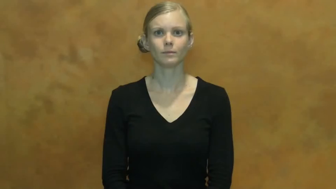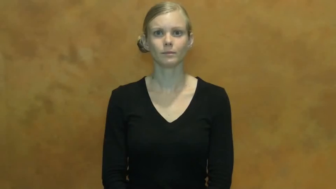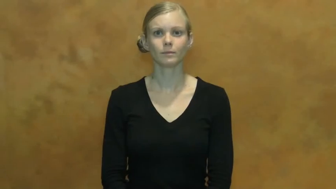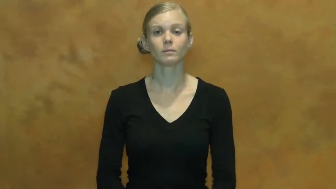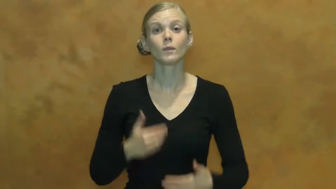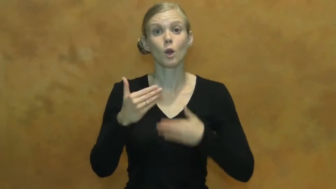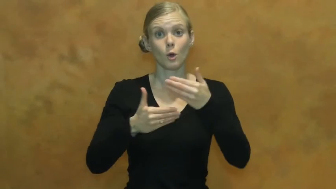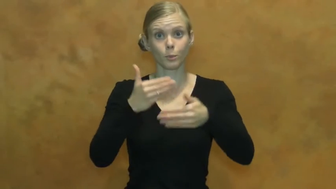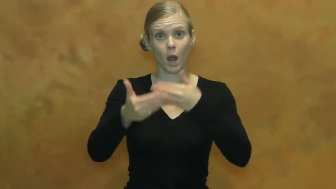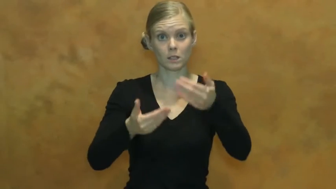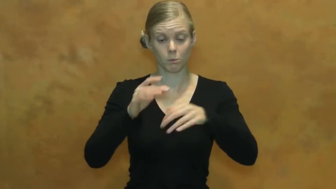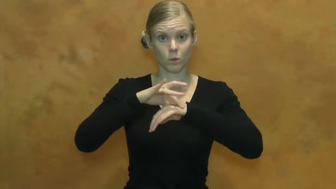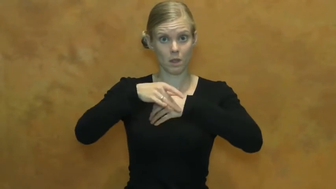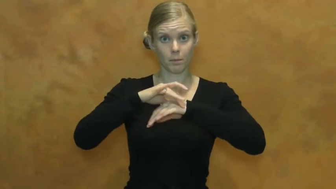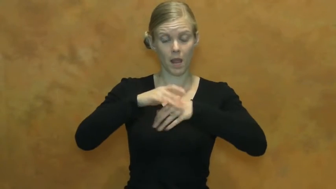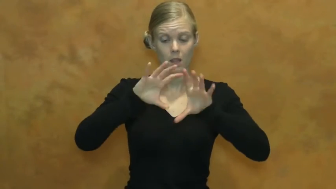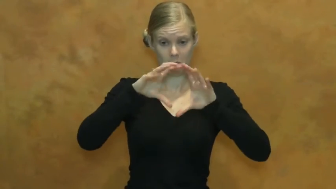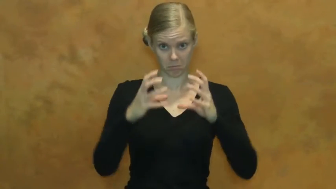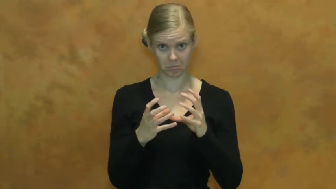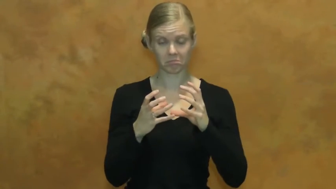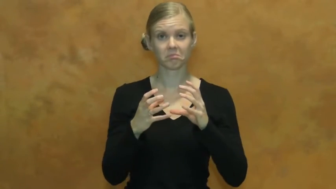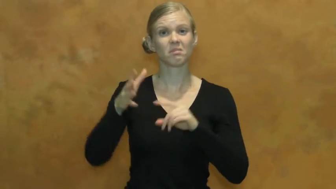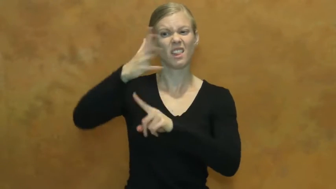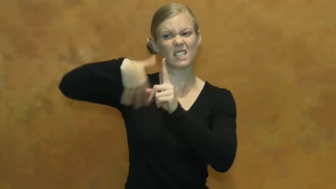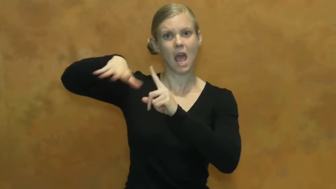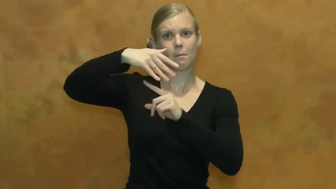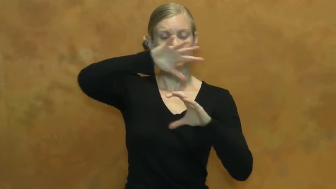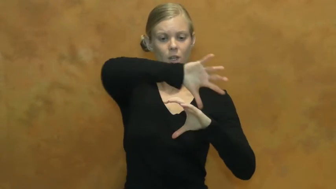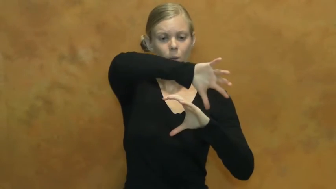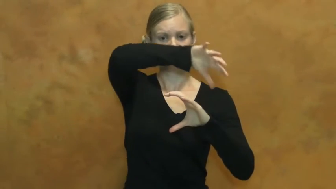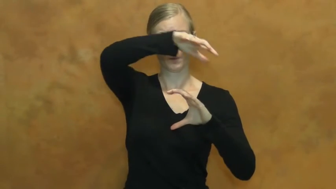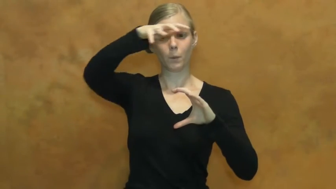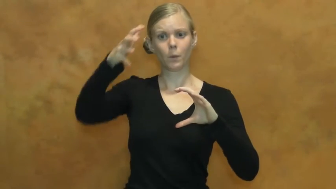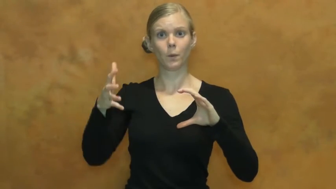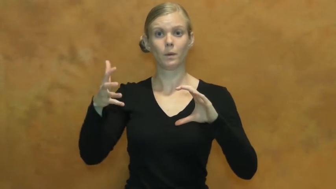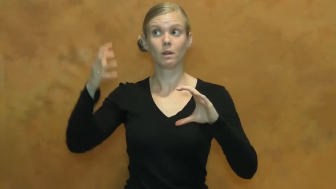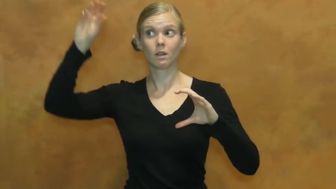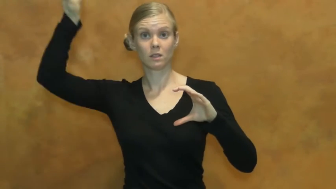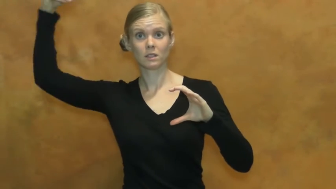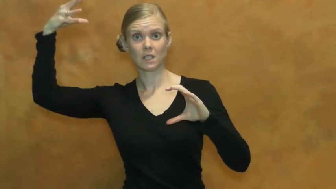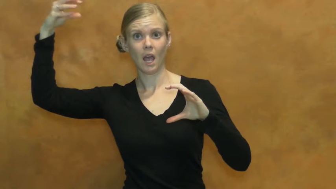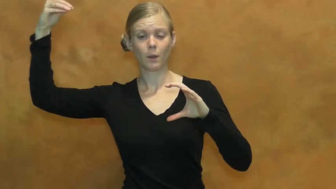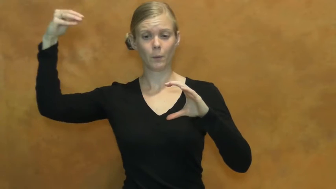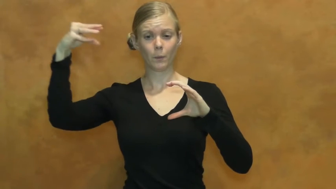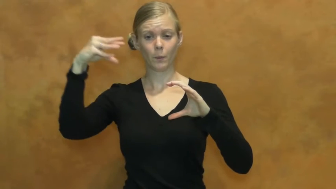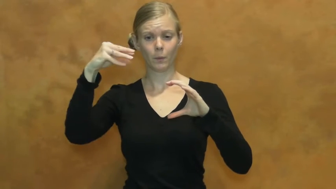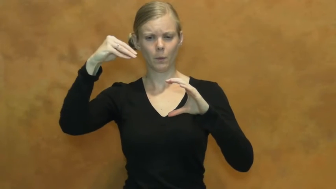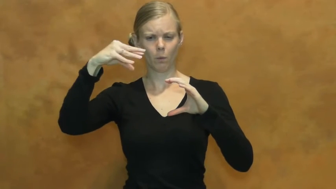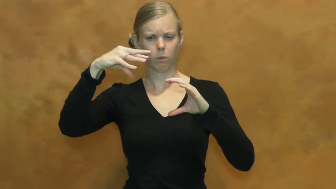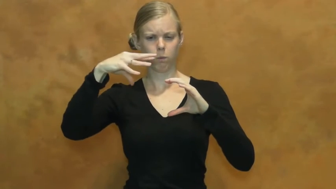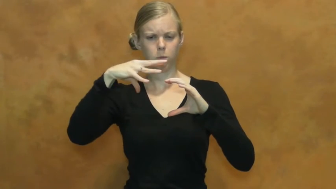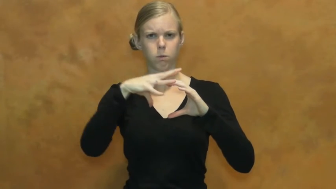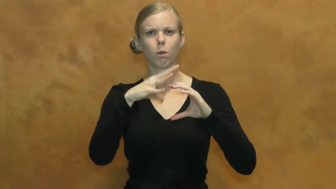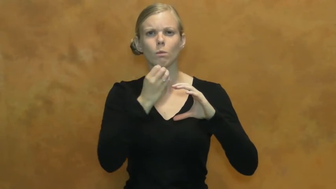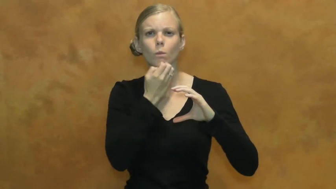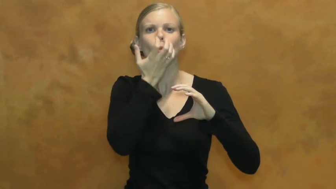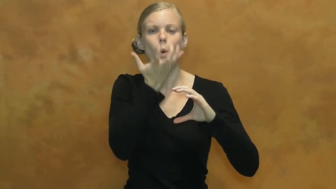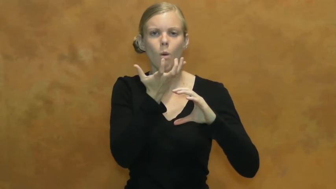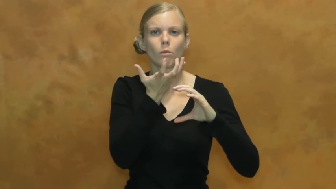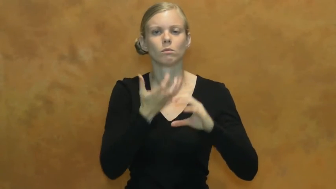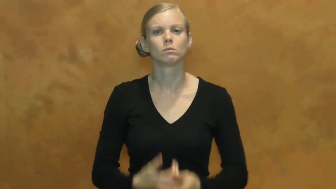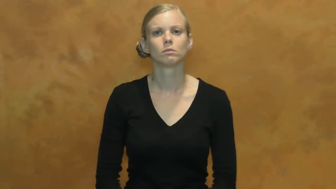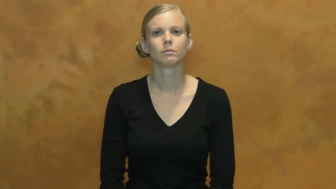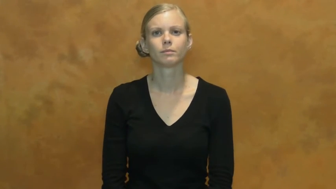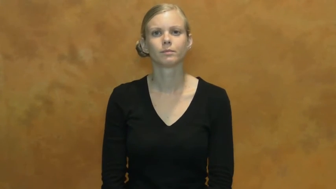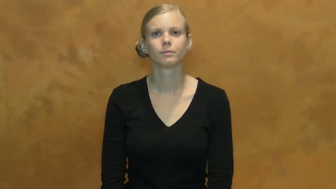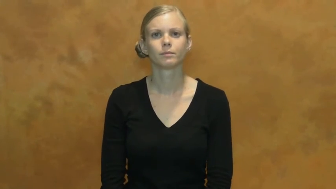greenhouse effect